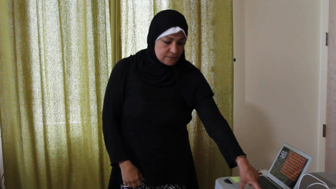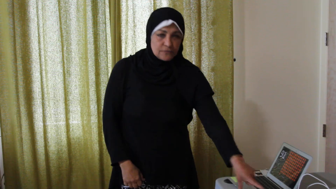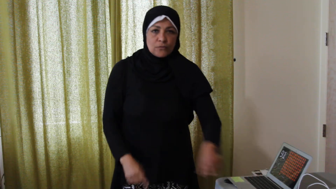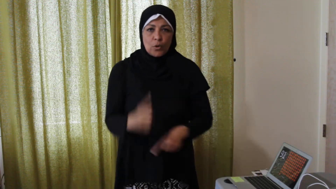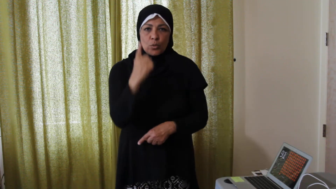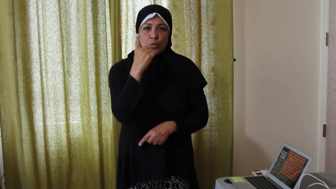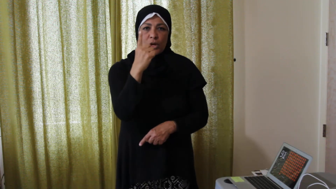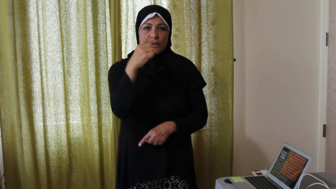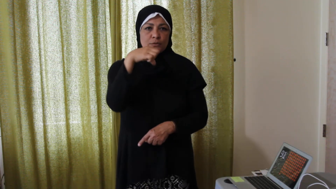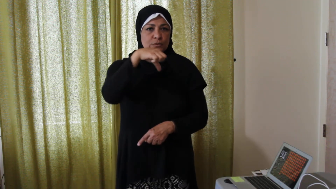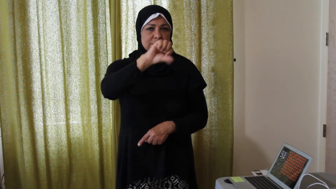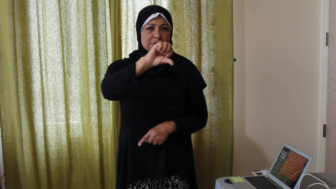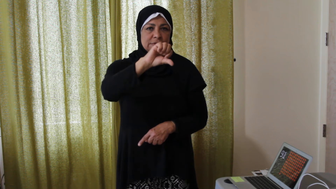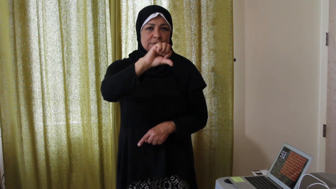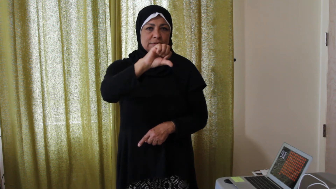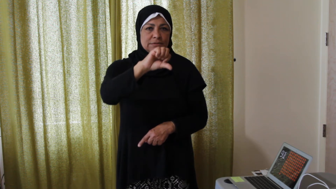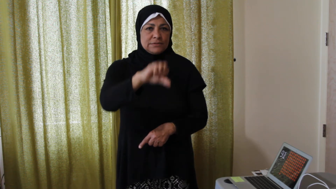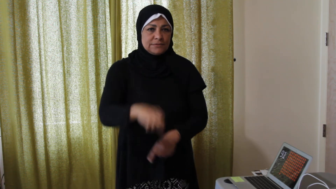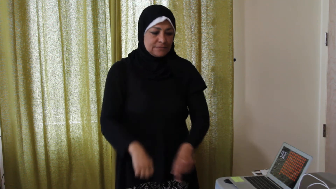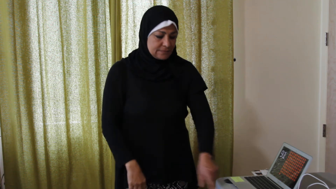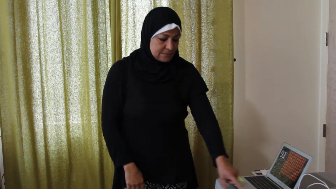number91